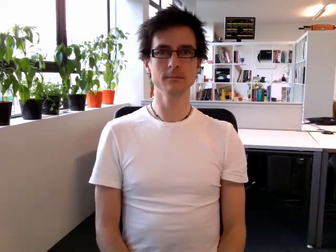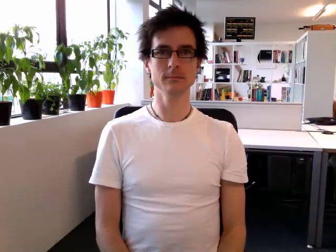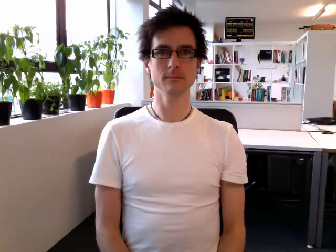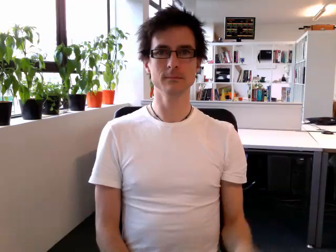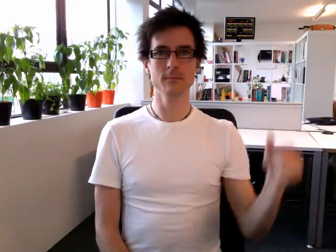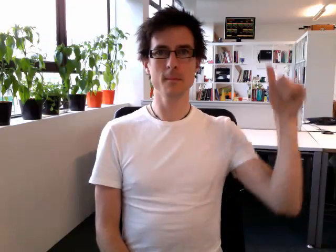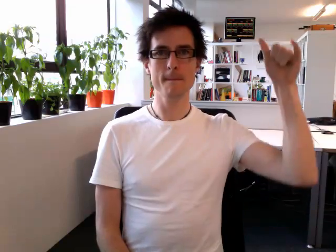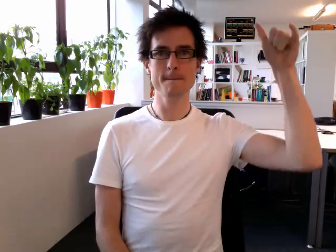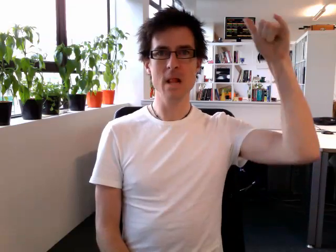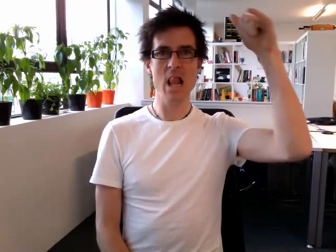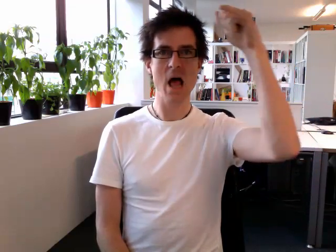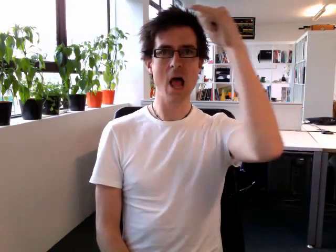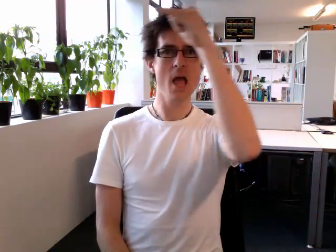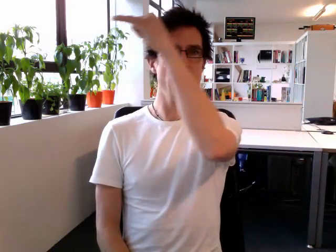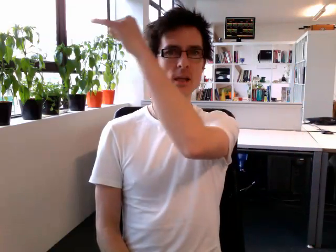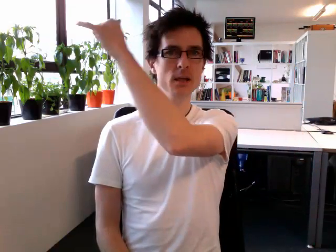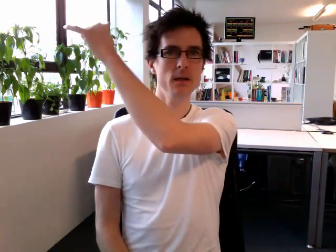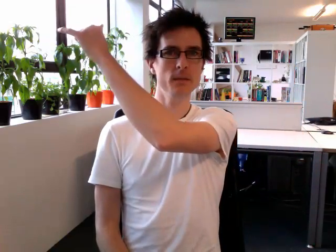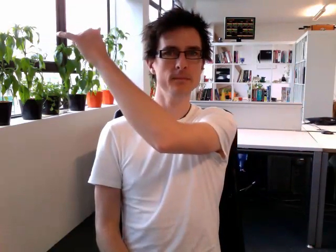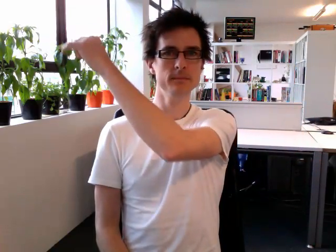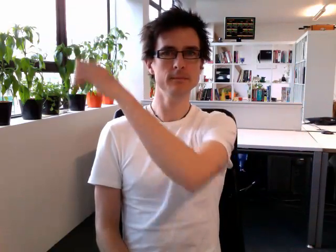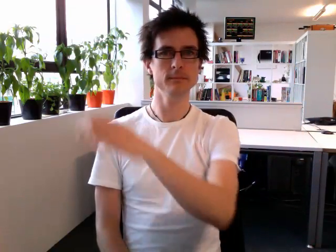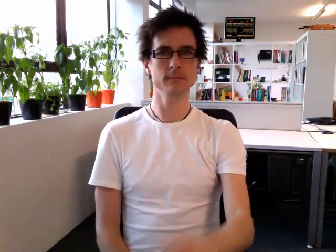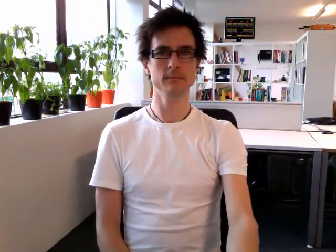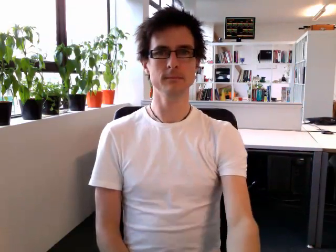aeroplane